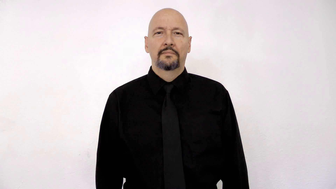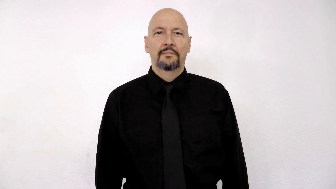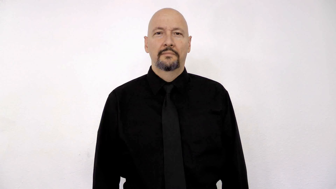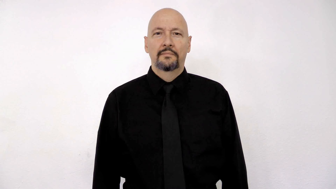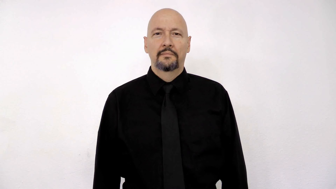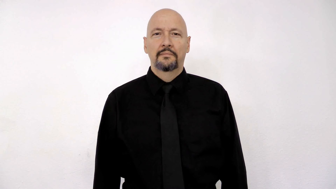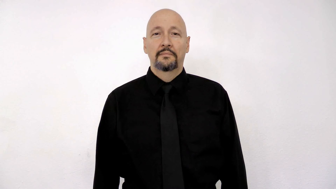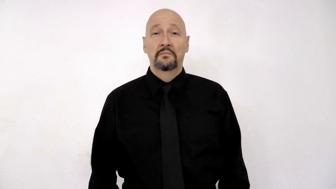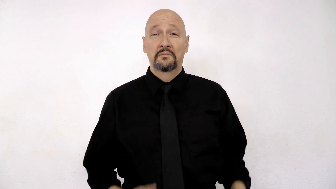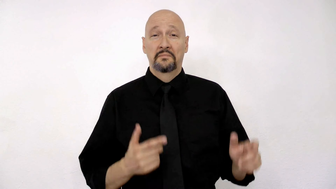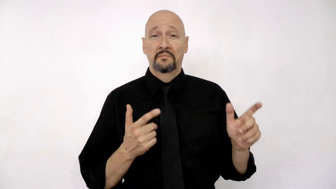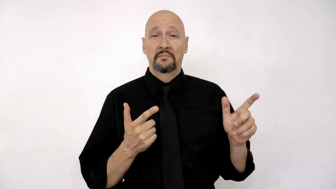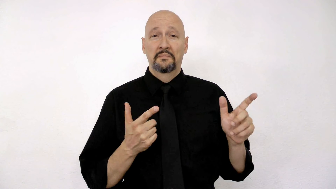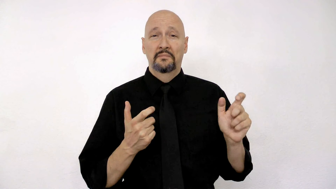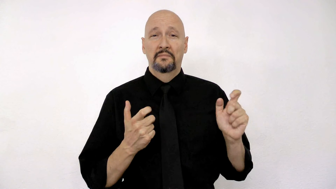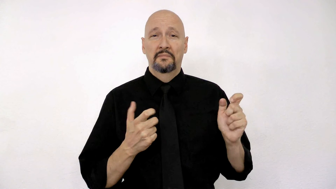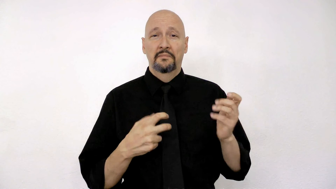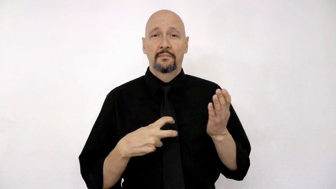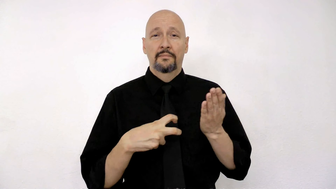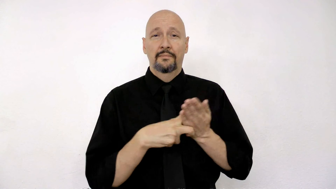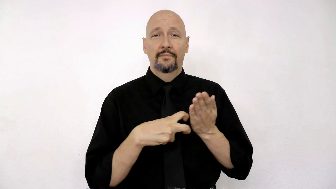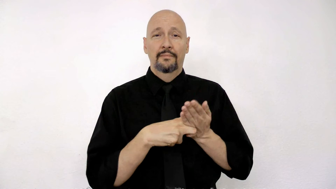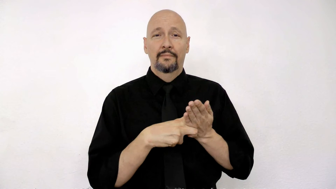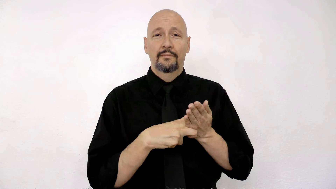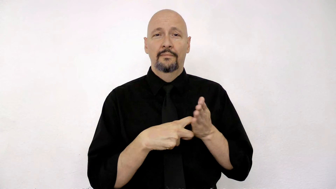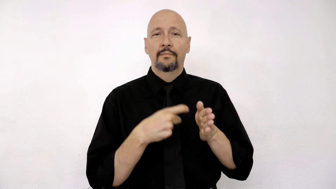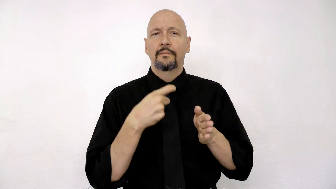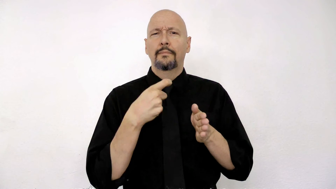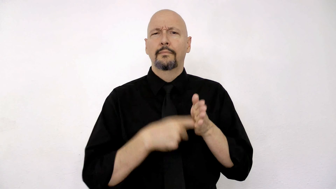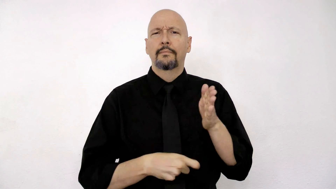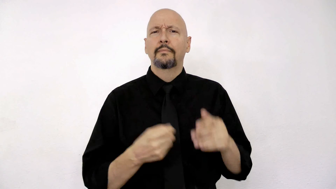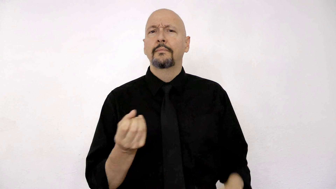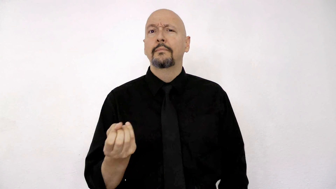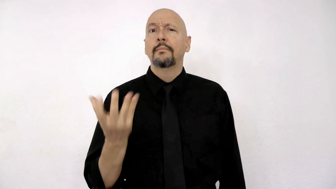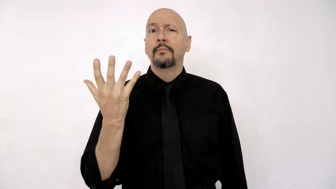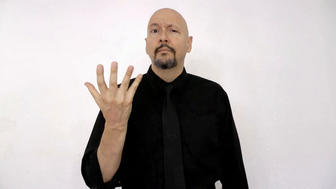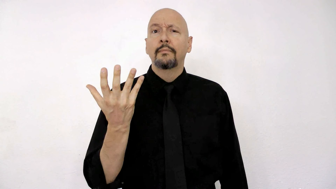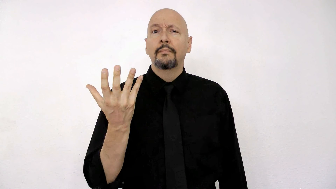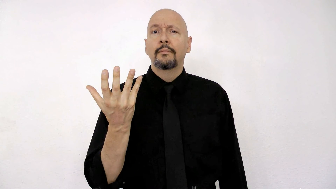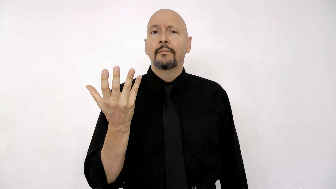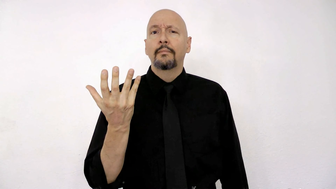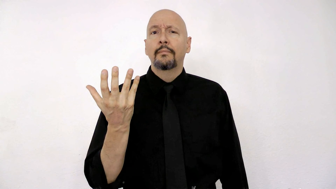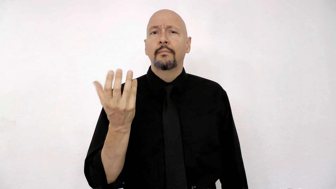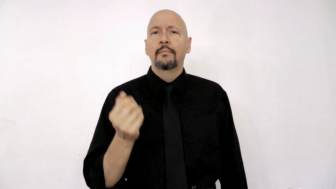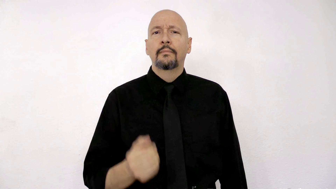FAST-[speeding] TICKET COST HOW-MUCH-[1h]?